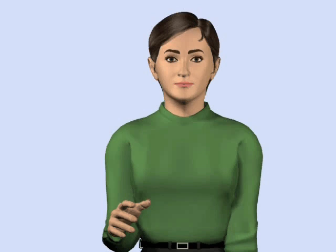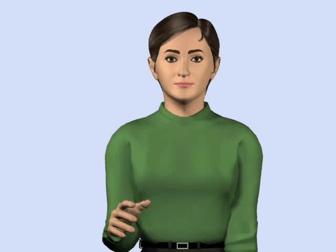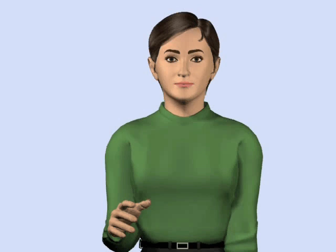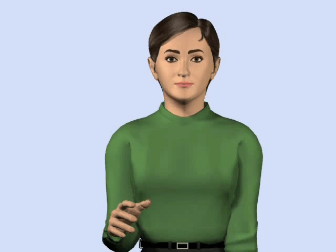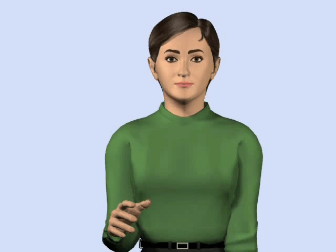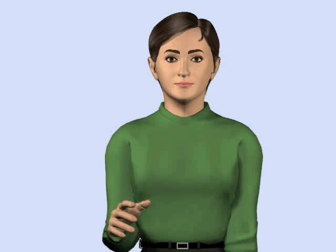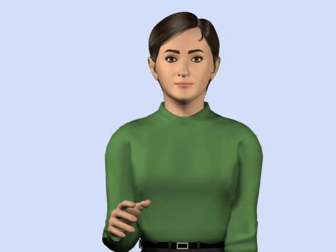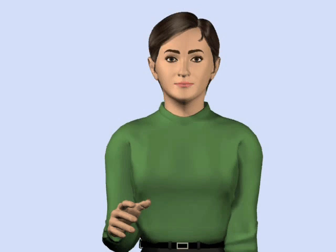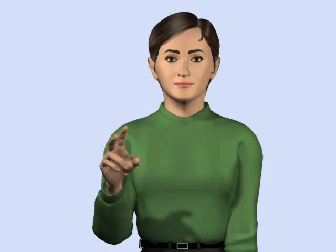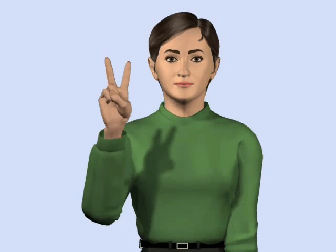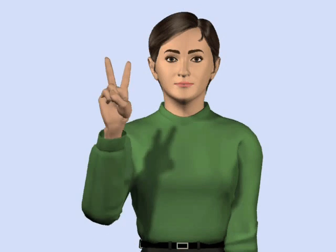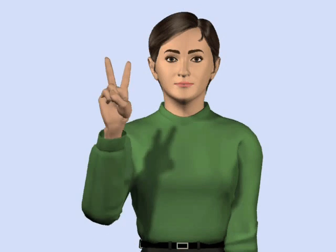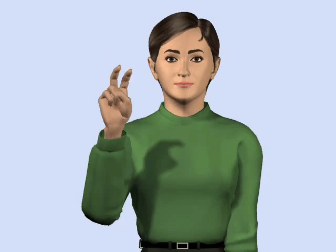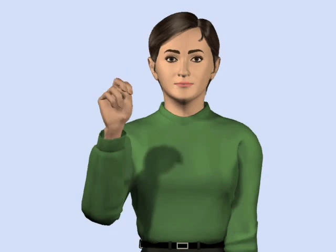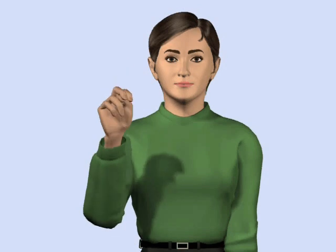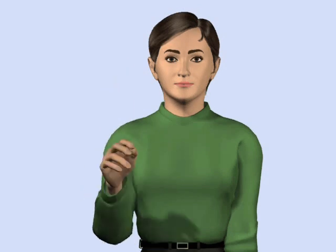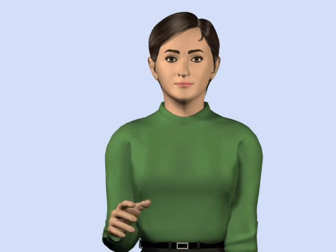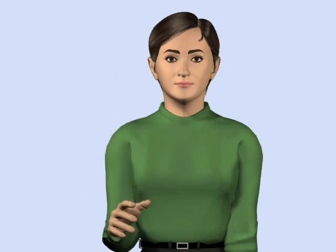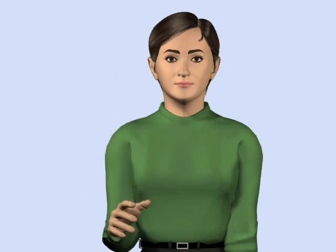Van Nuys,CA